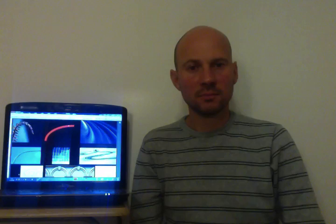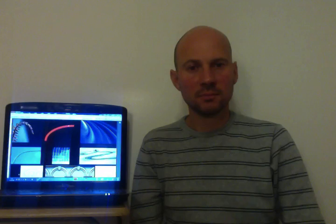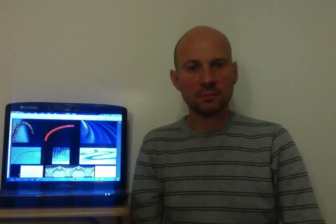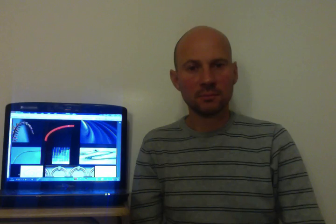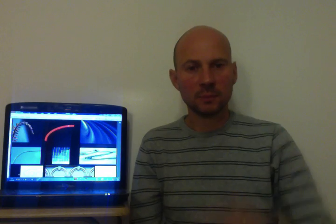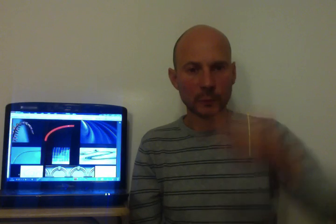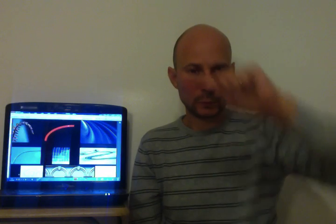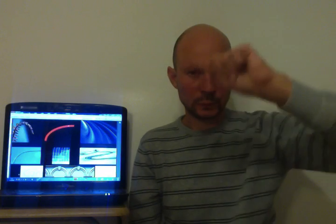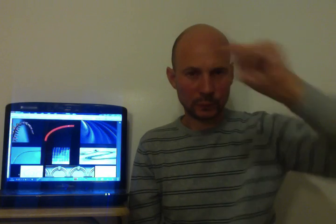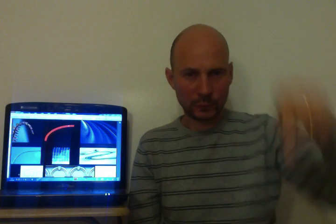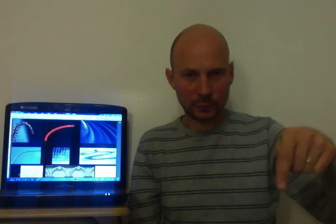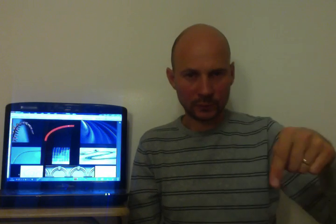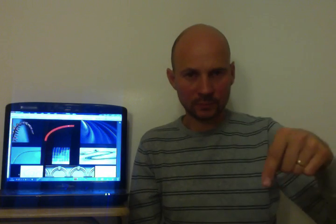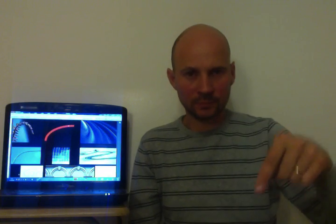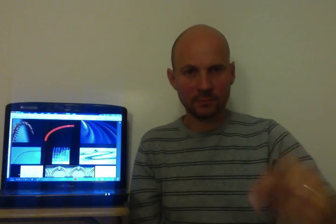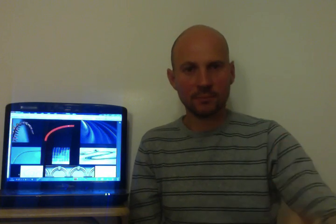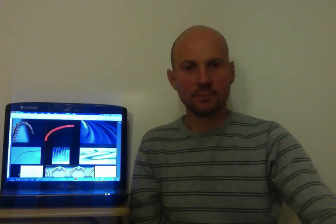curve